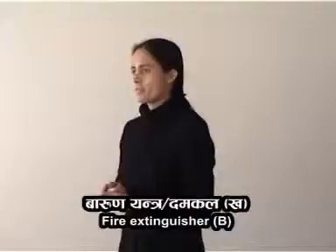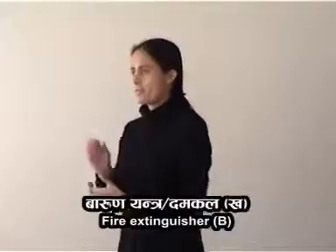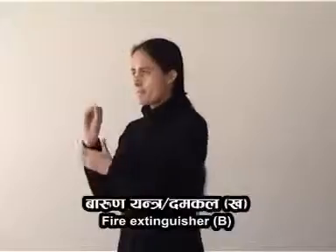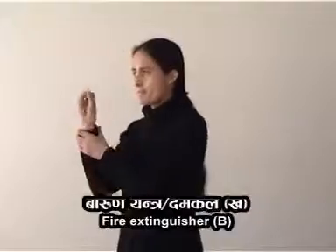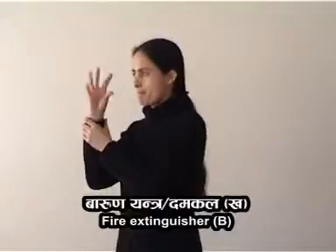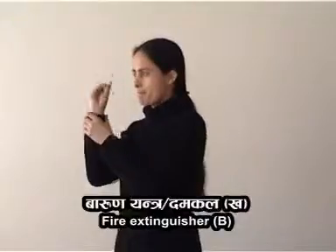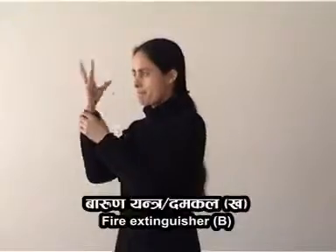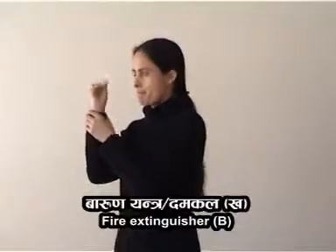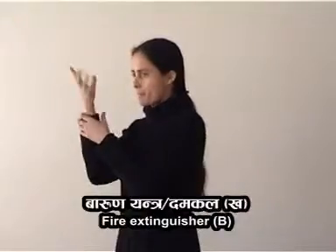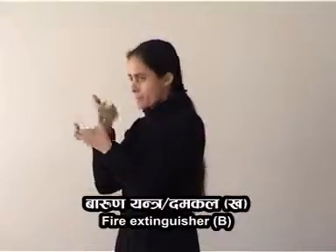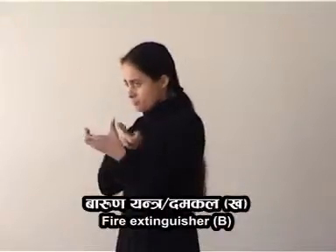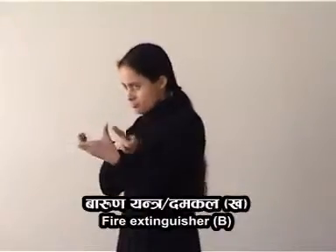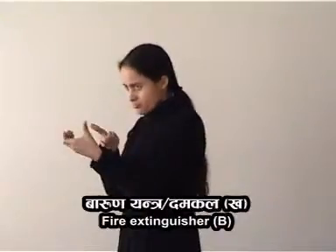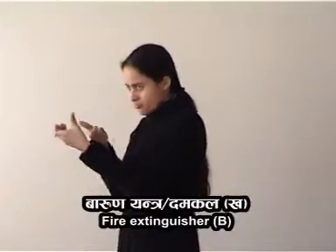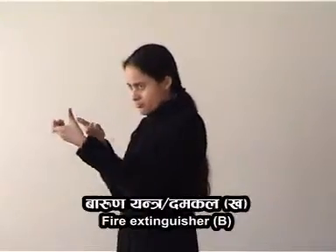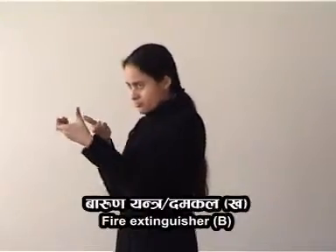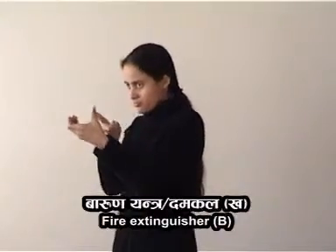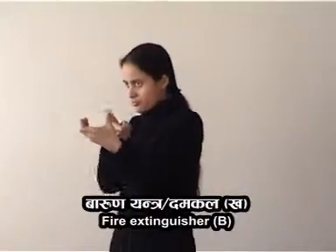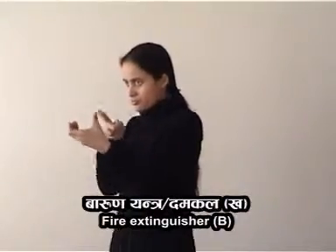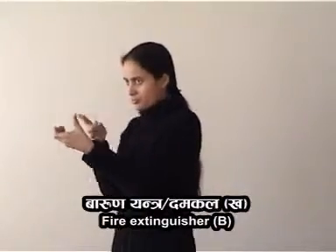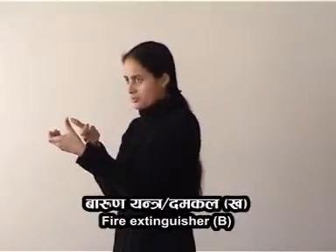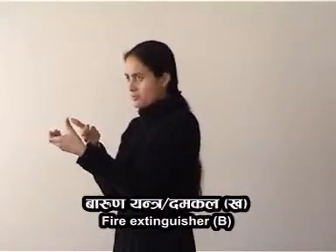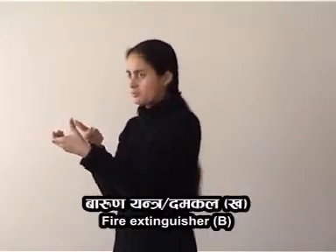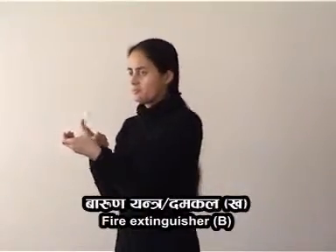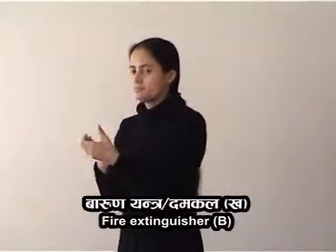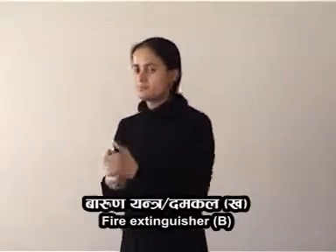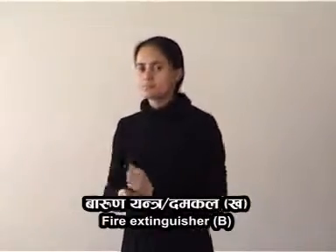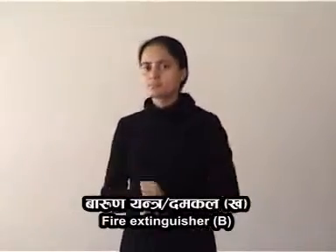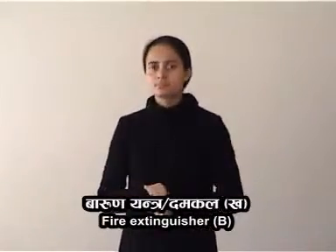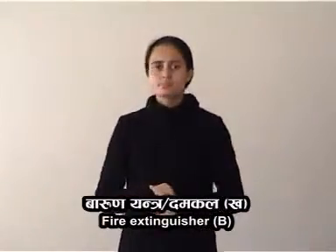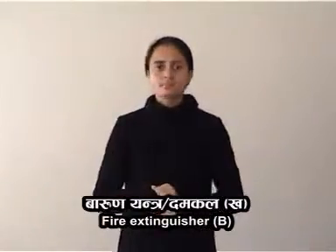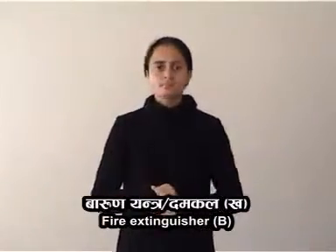fireextinguisher